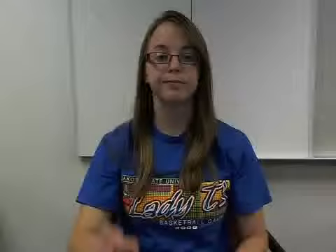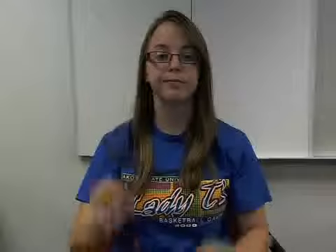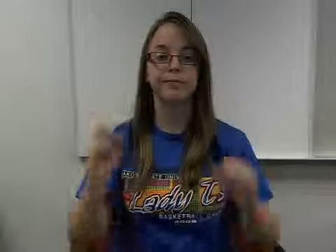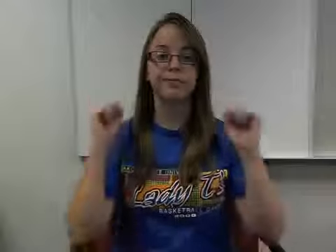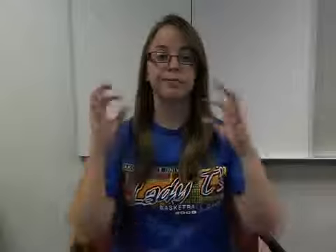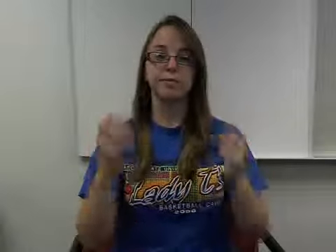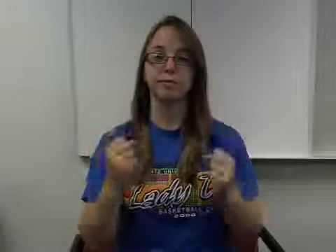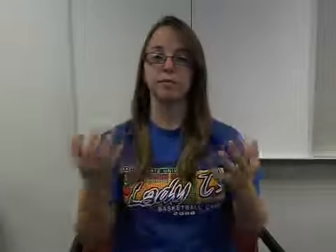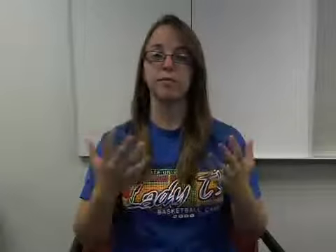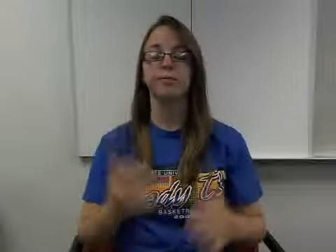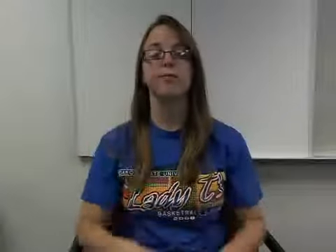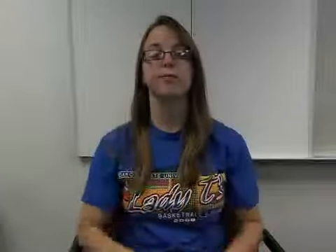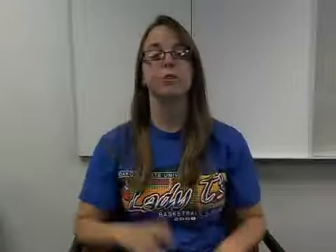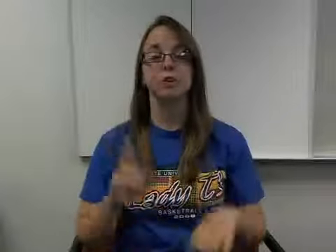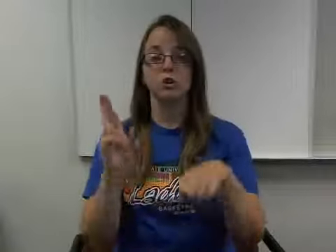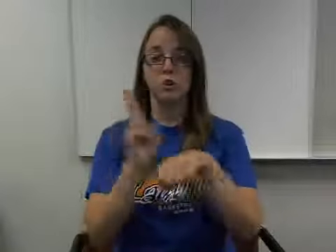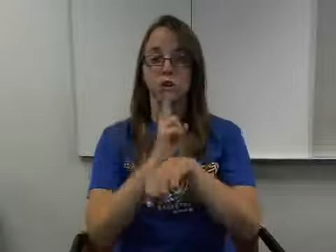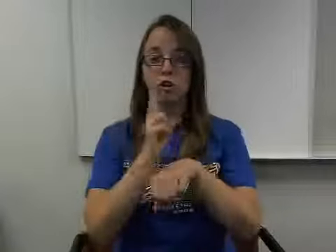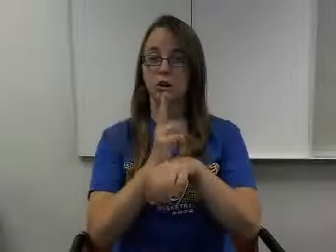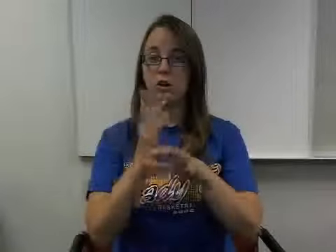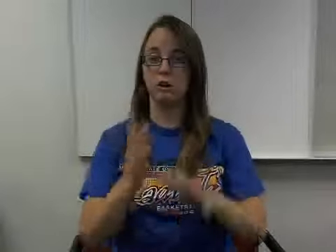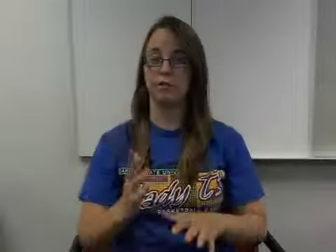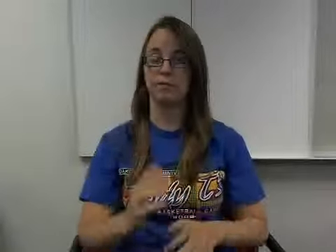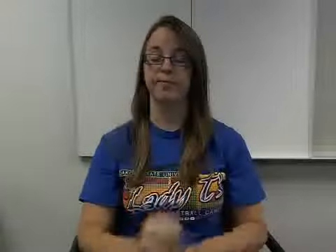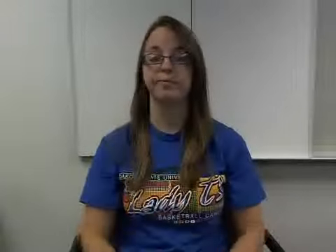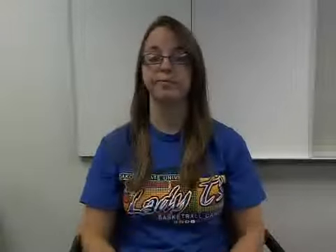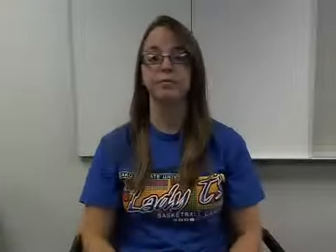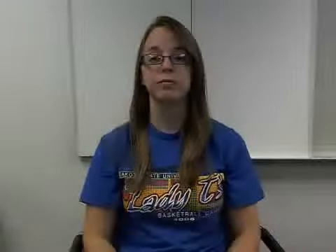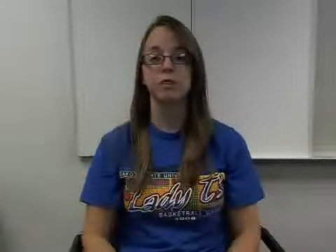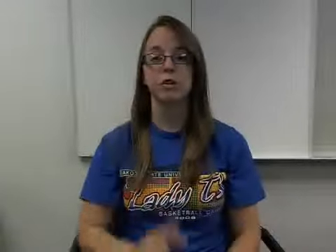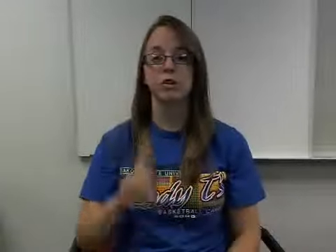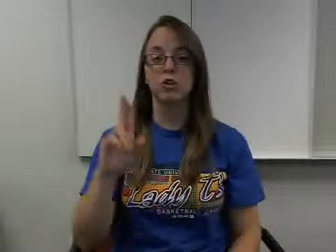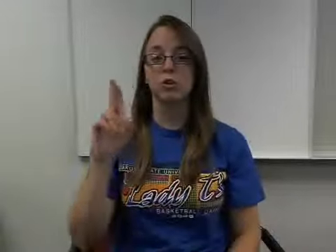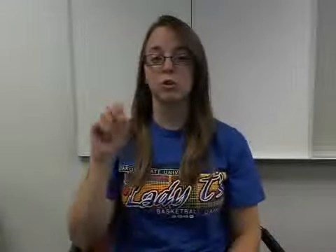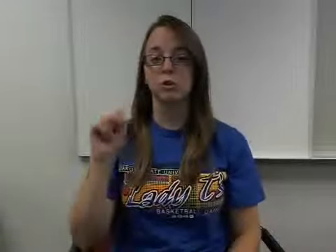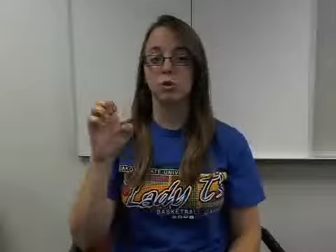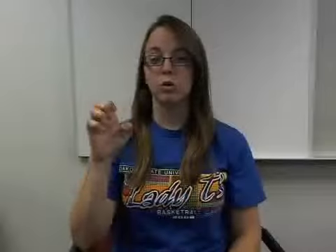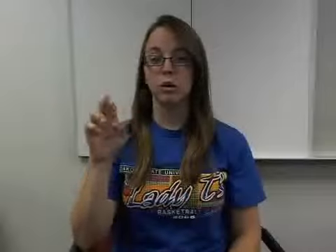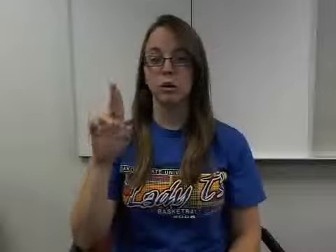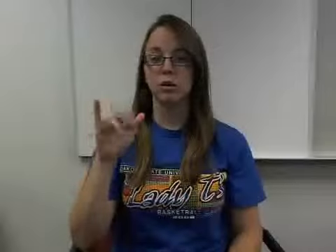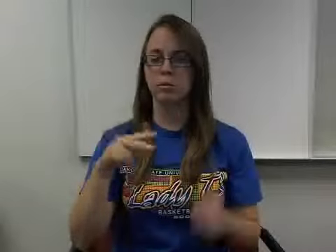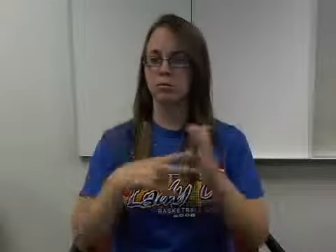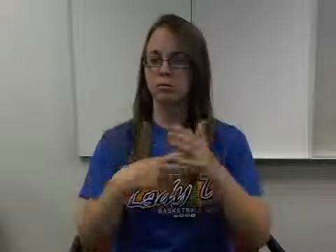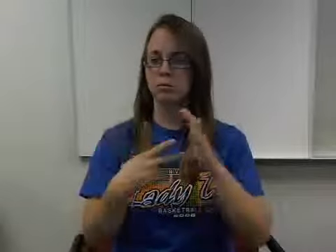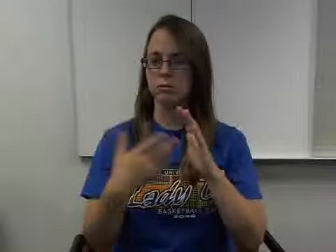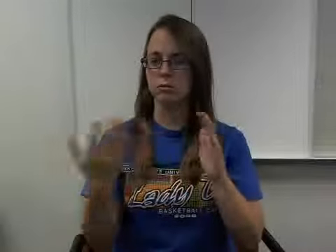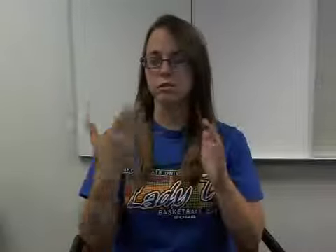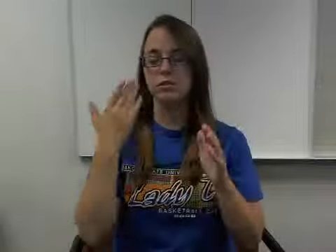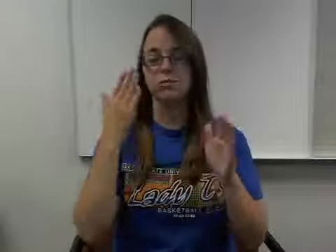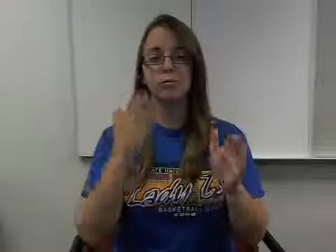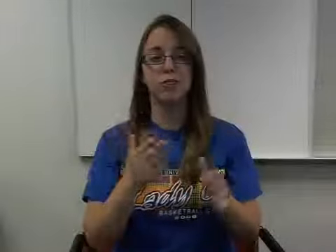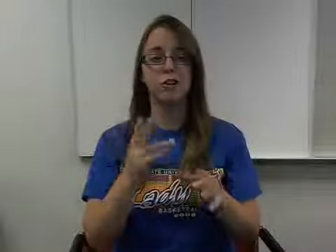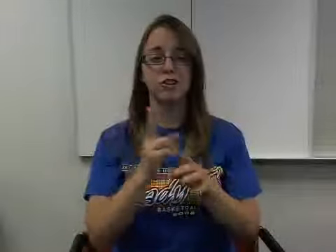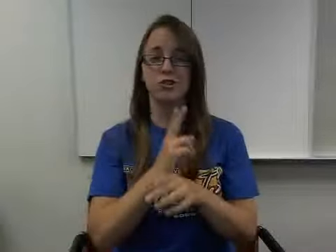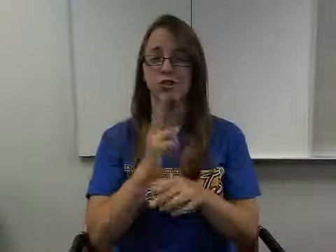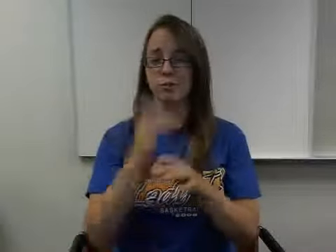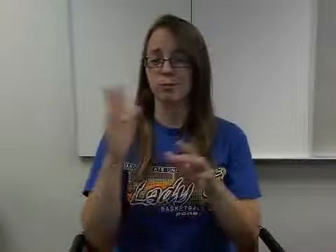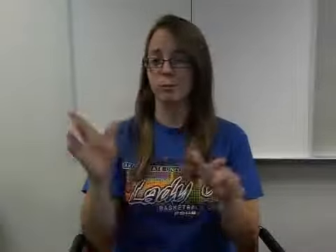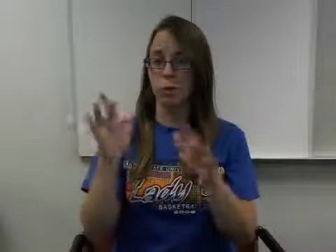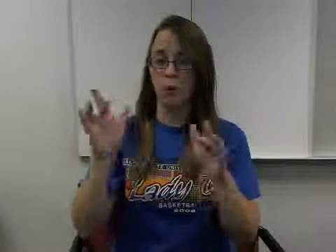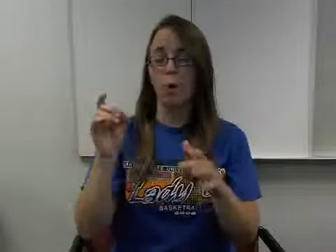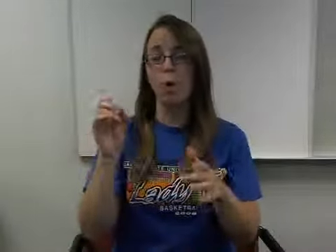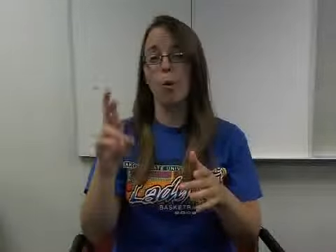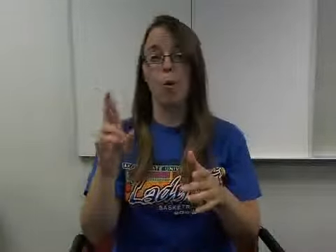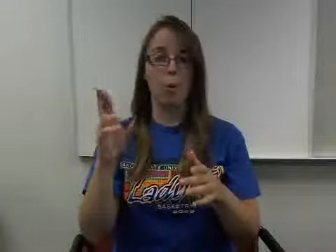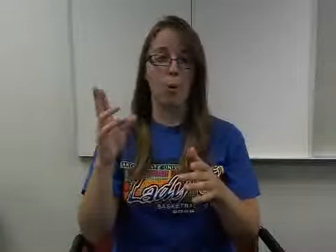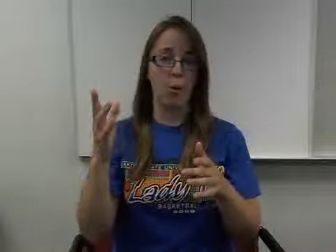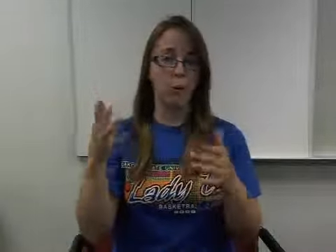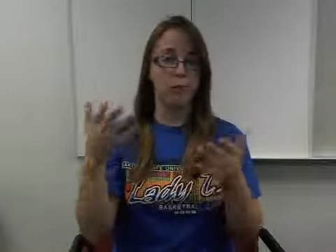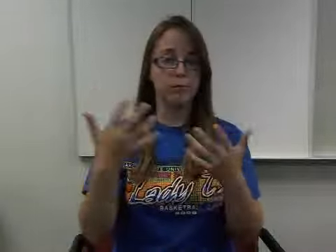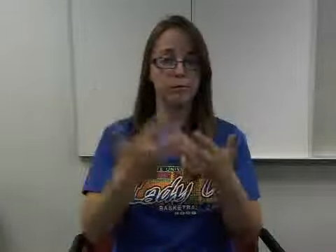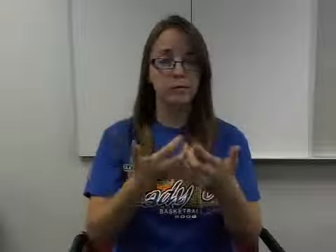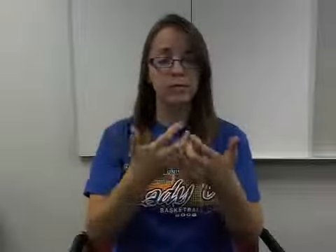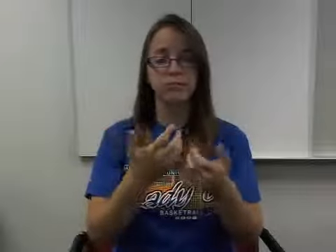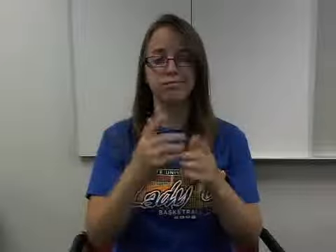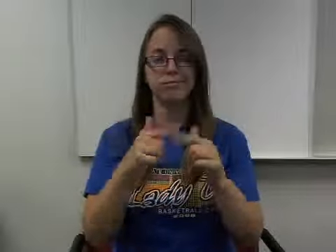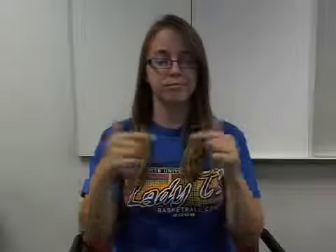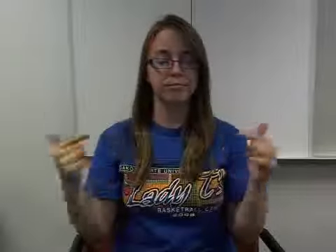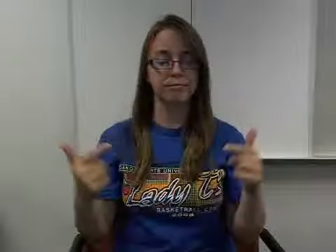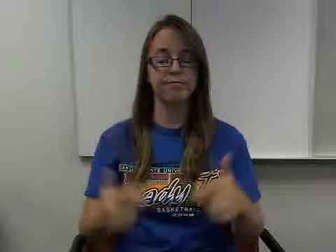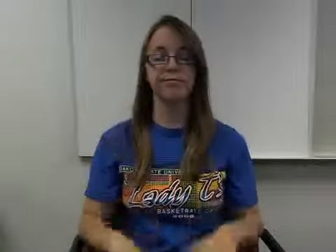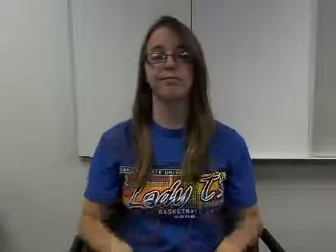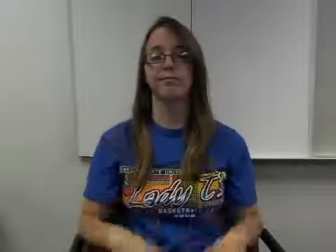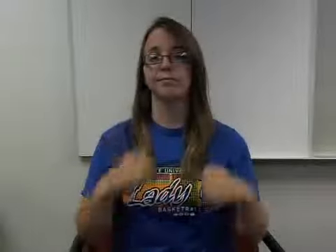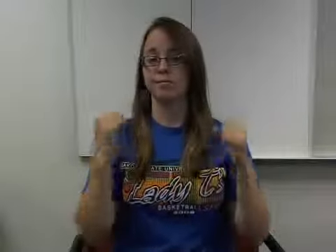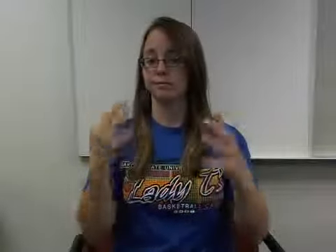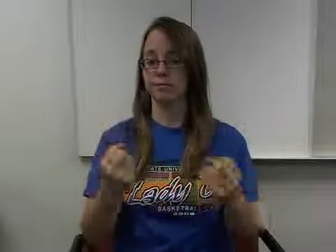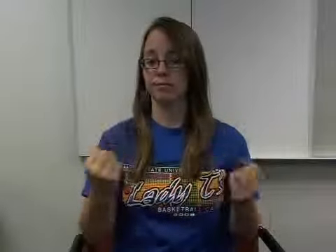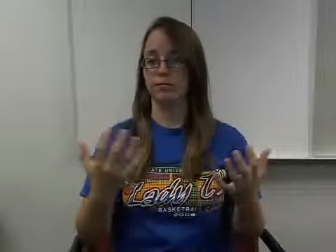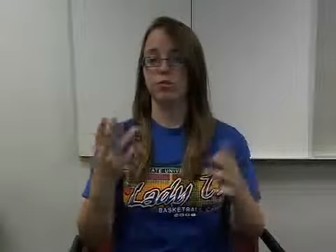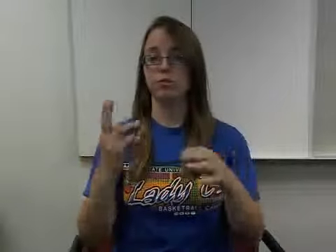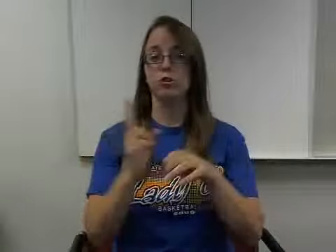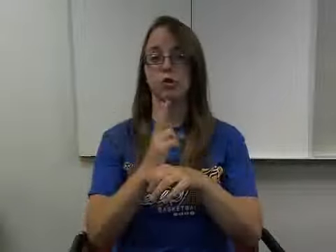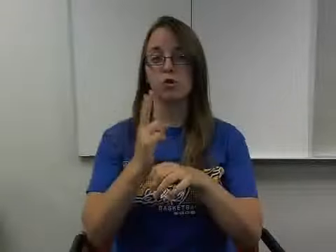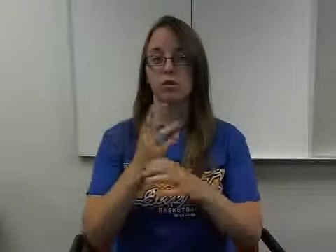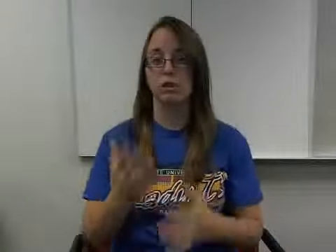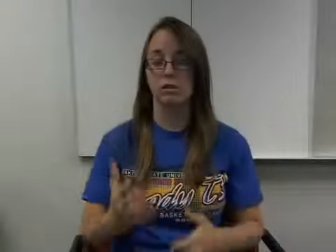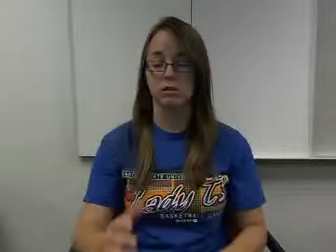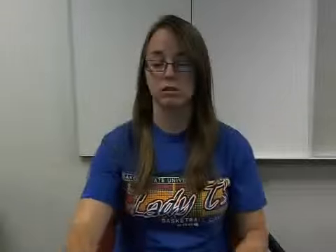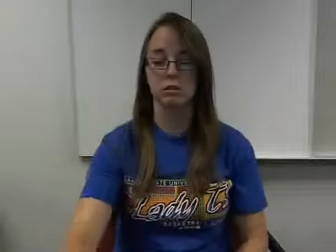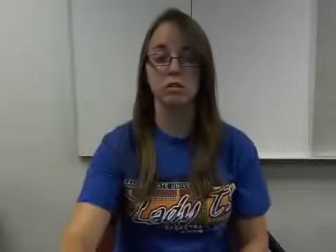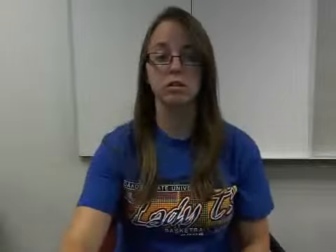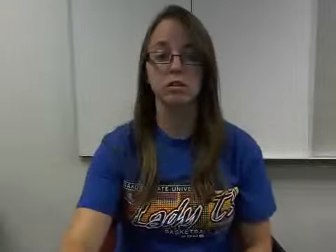User